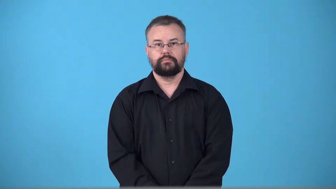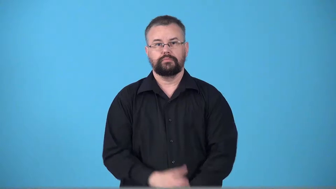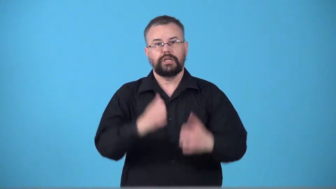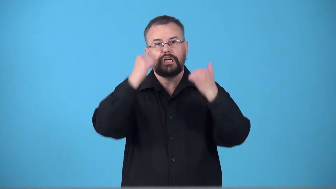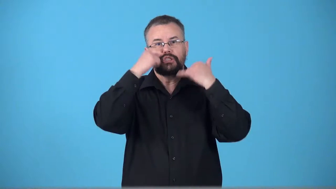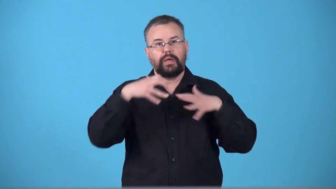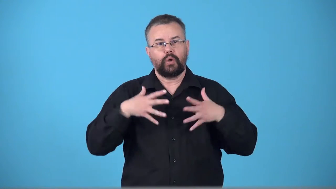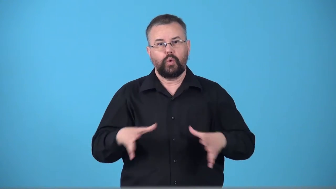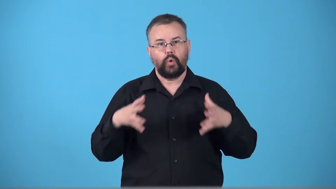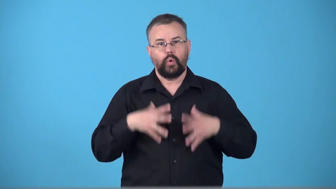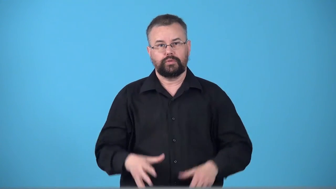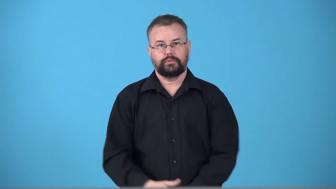tracksuit